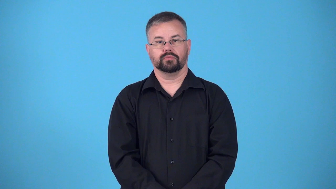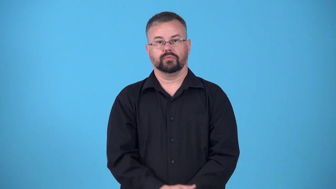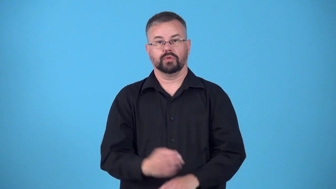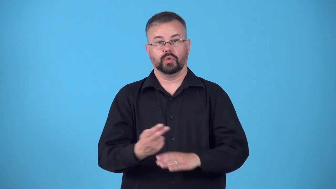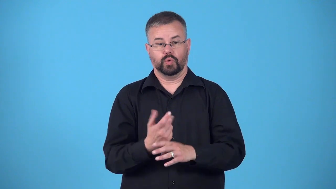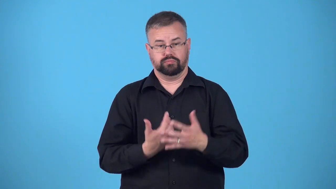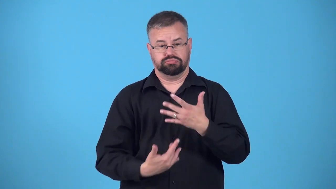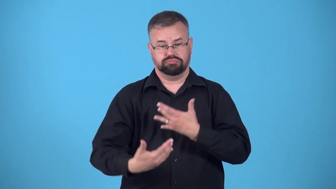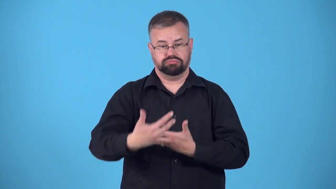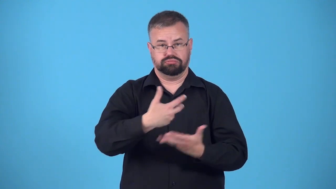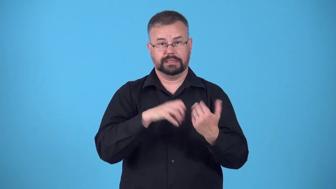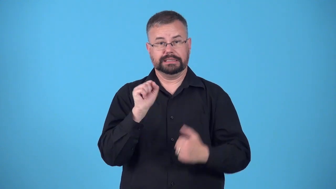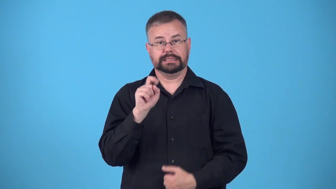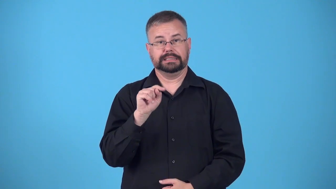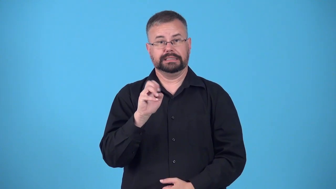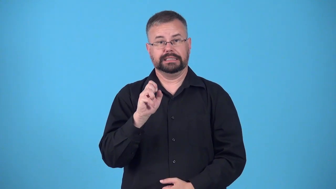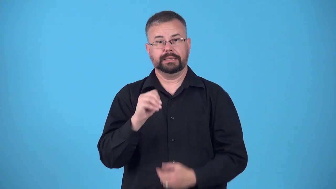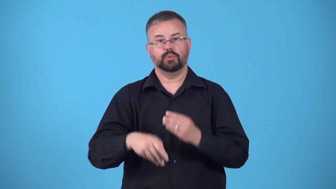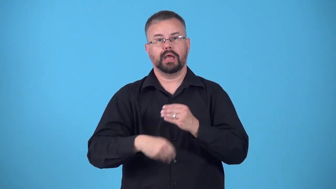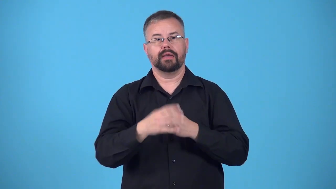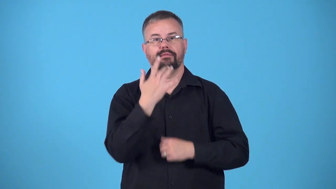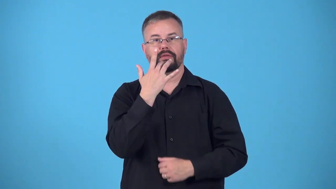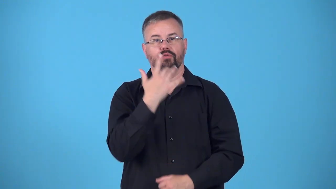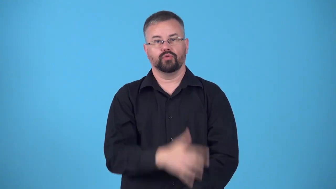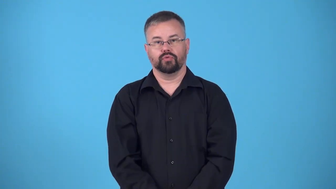steam in to food